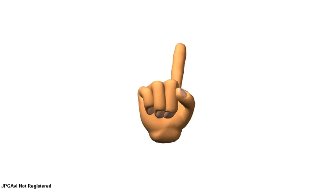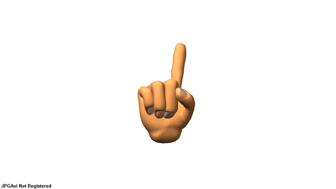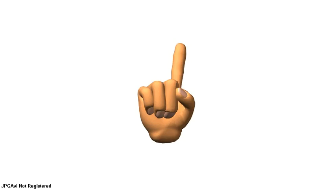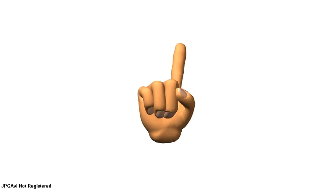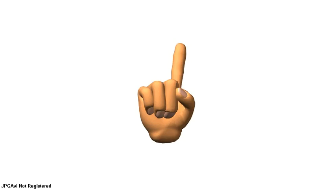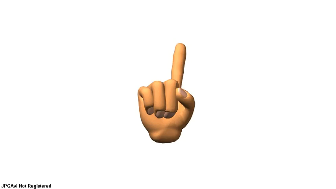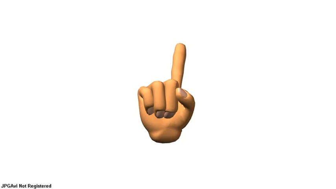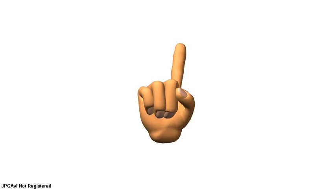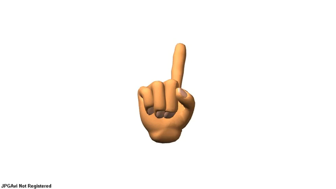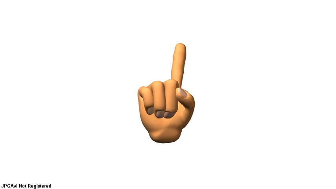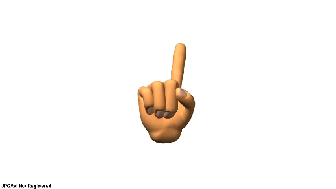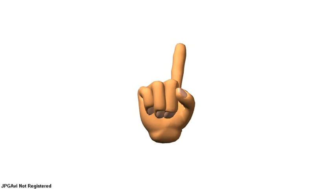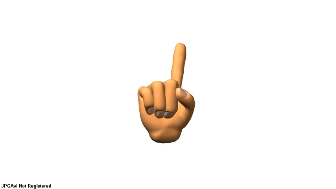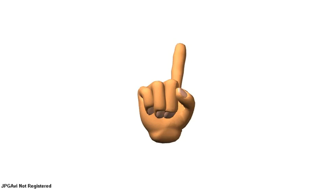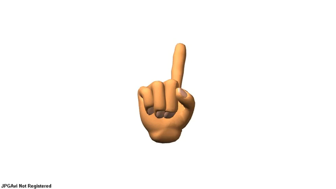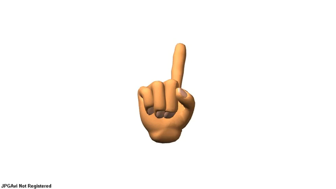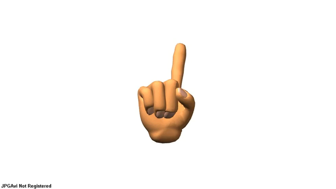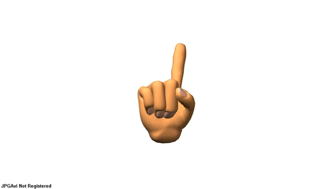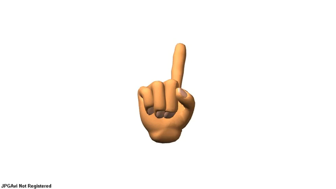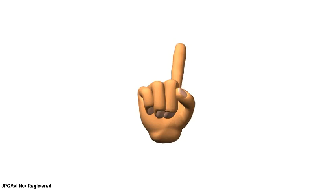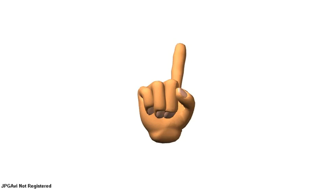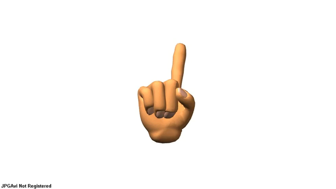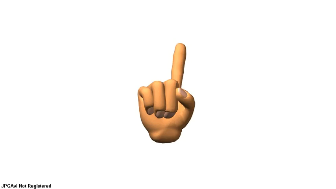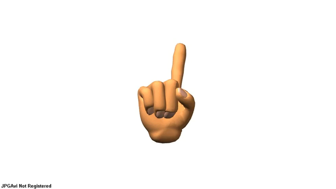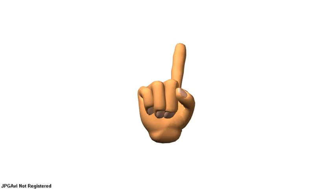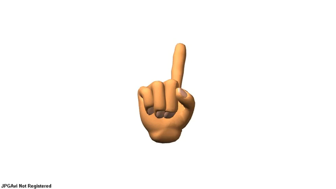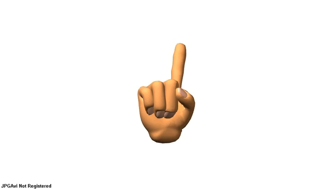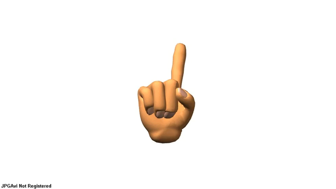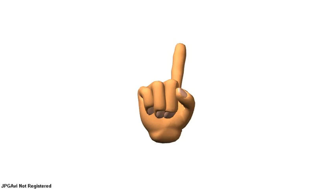uno,mono